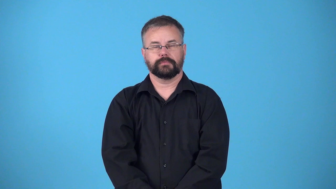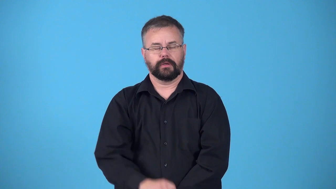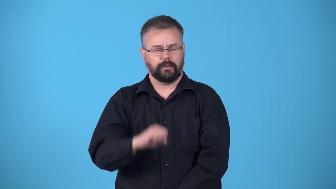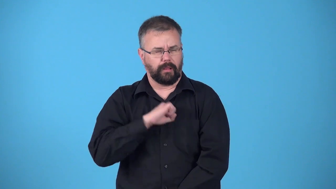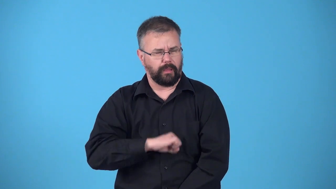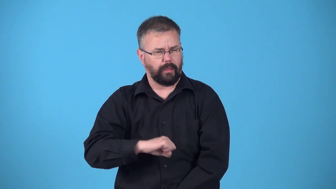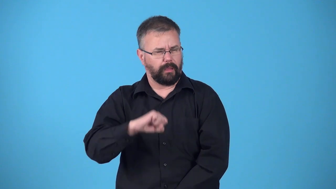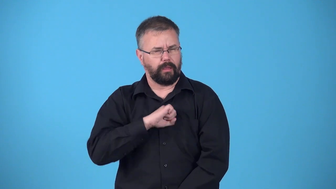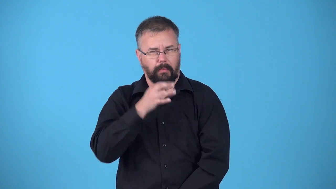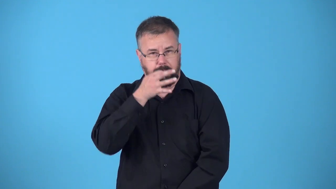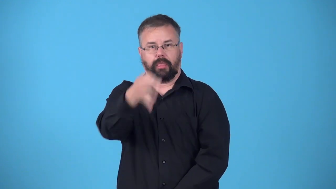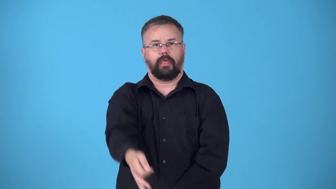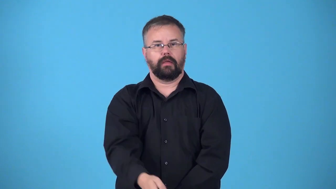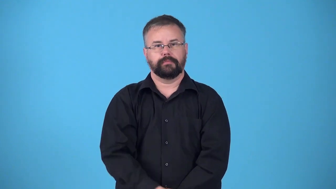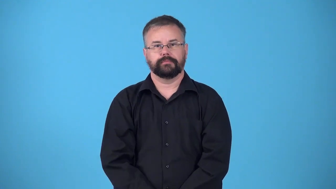cough up